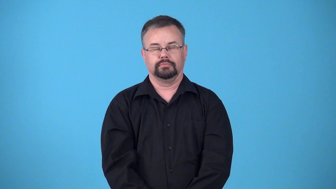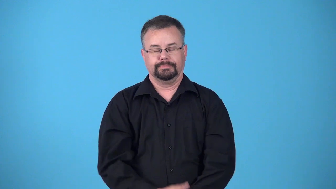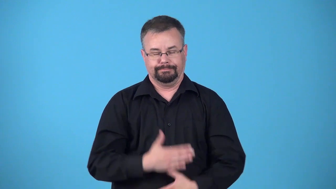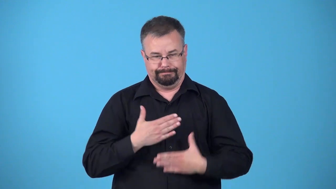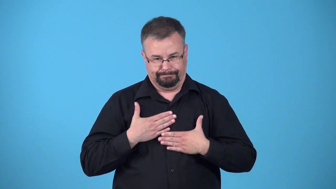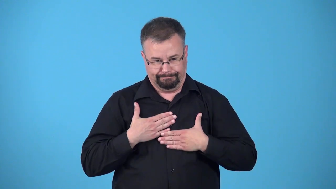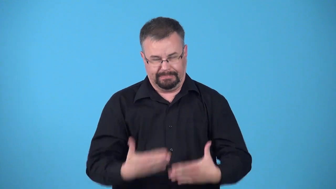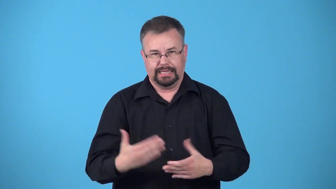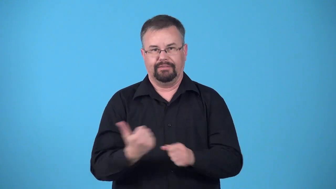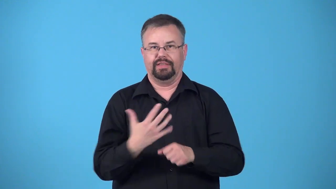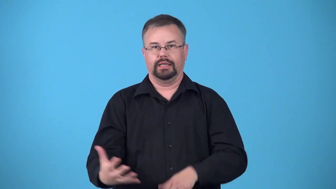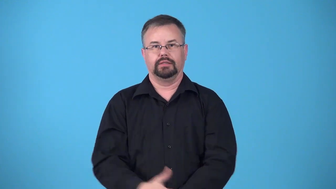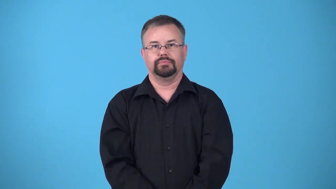make a clean breast of it,come clean